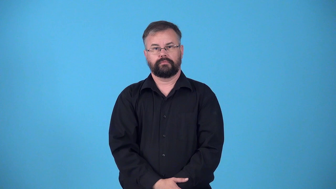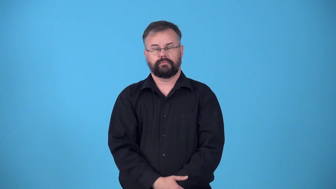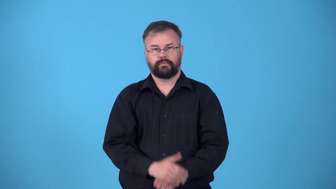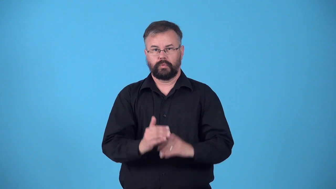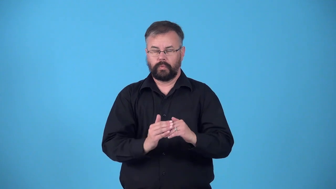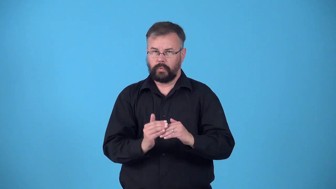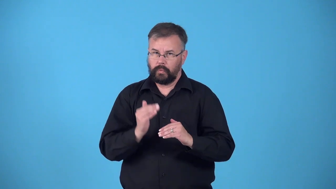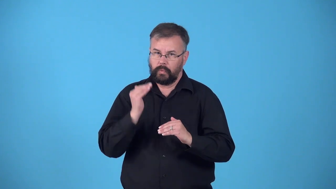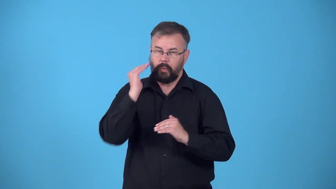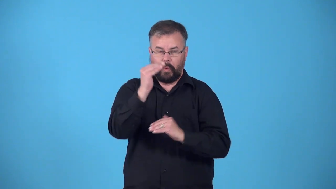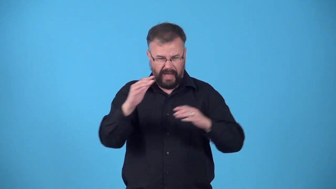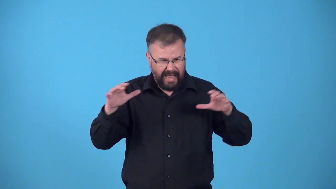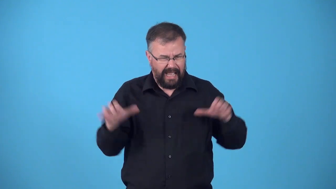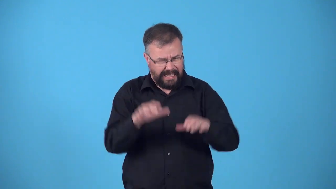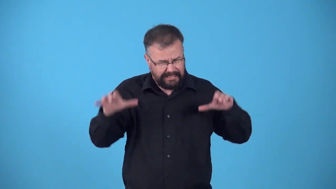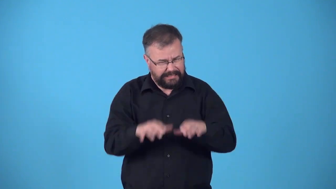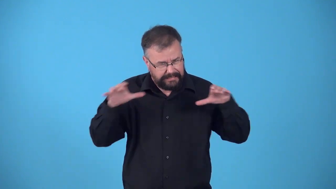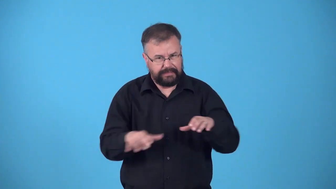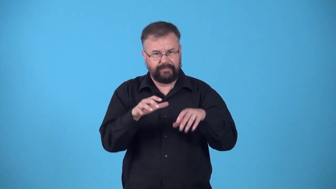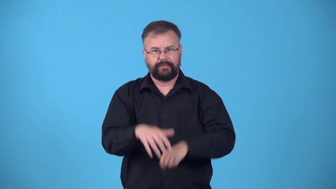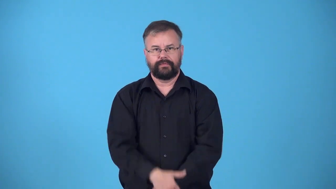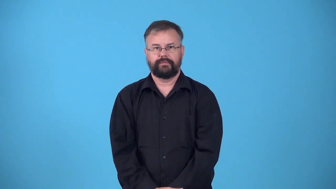overdrive